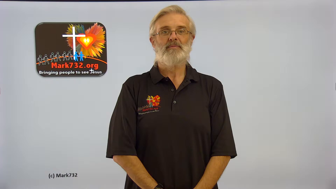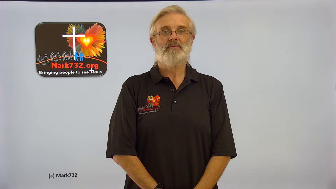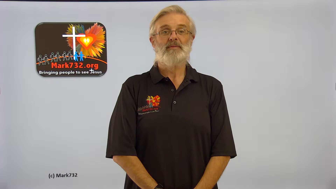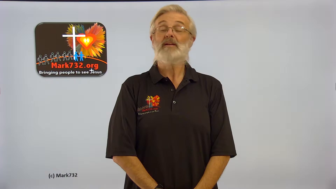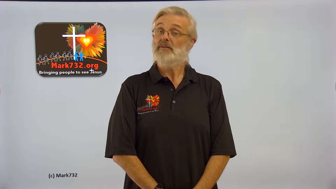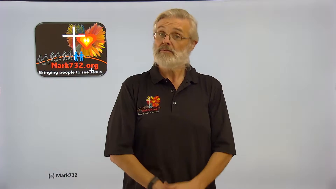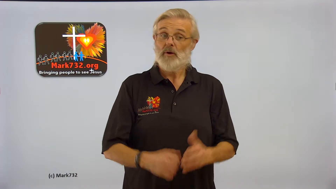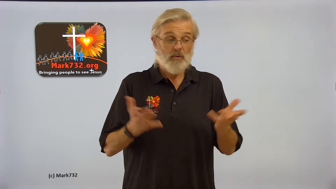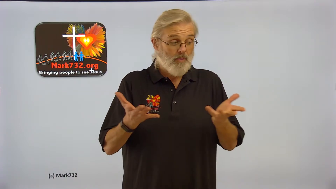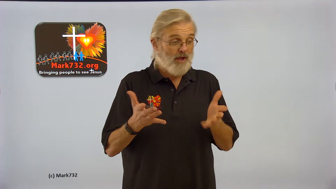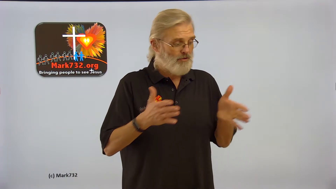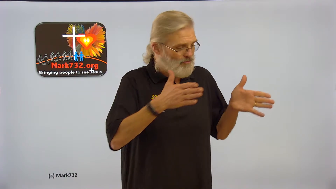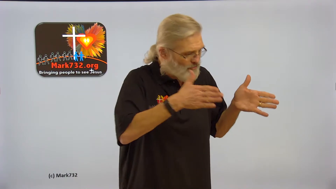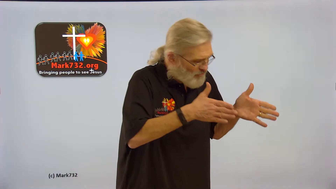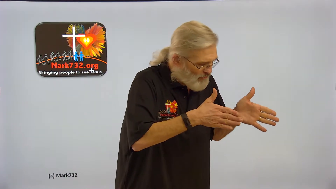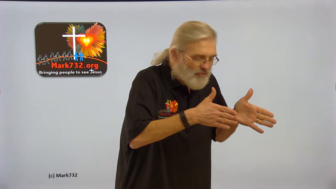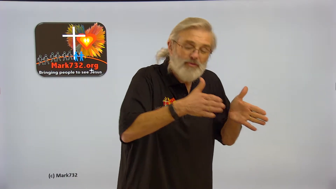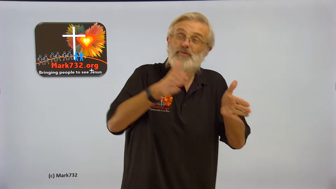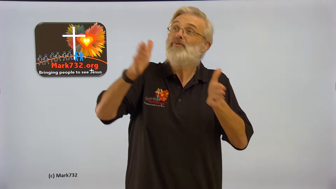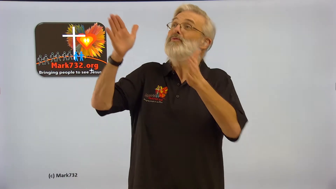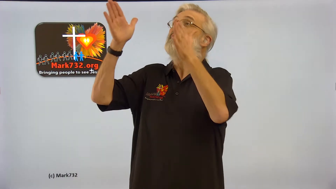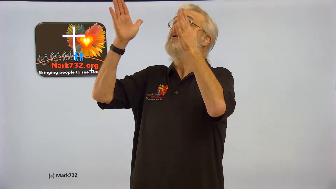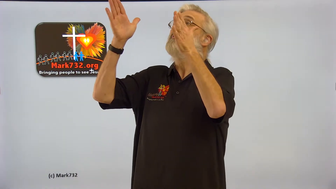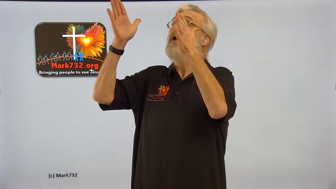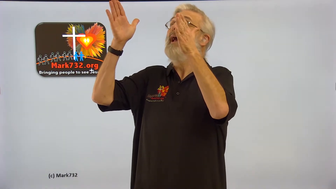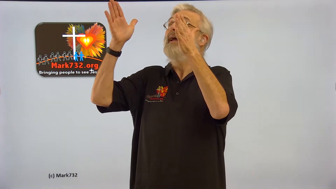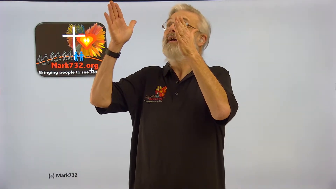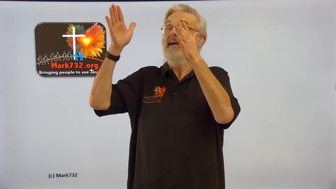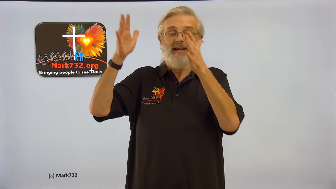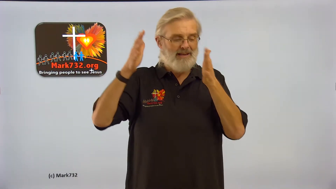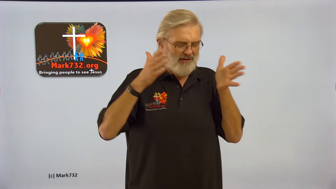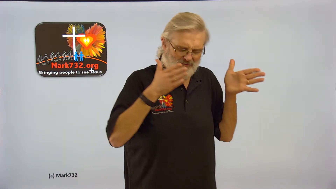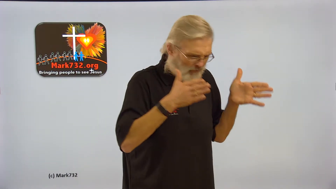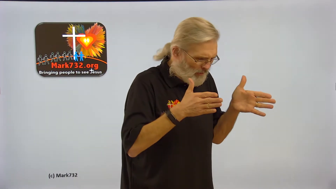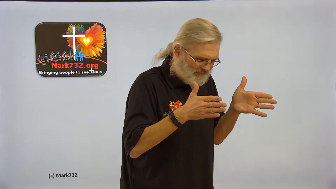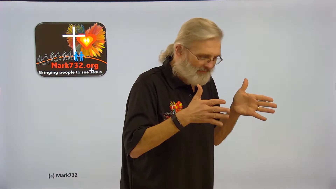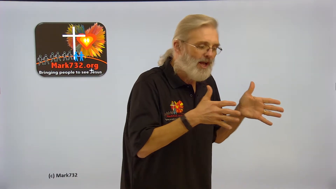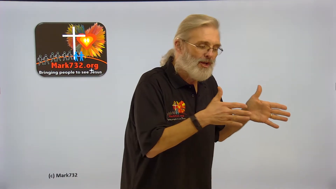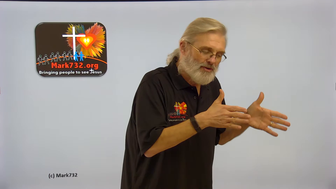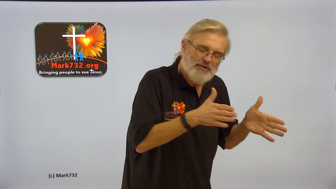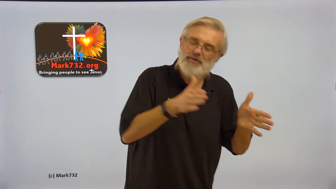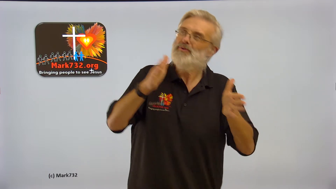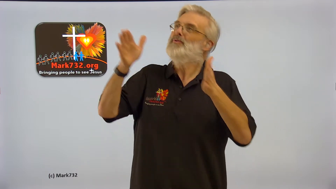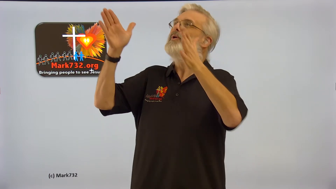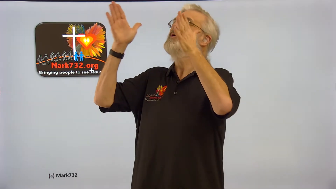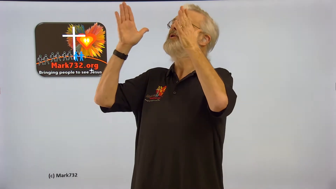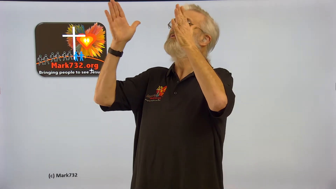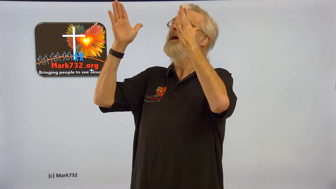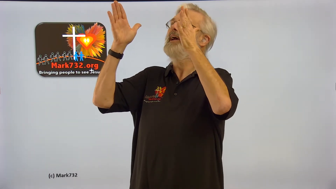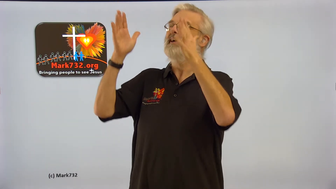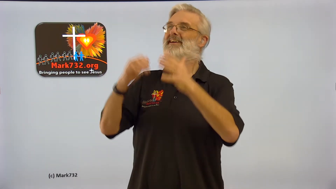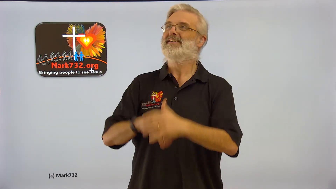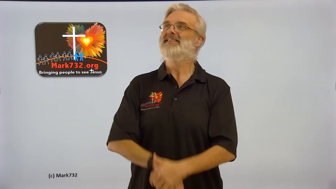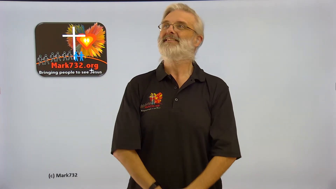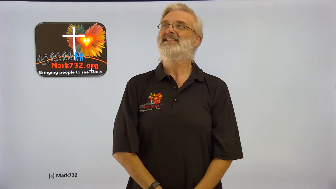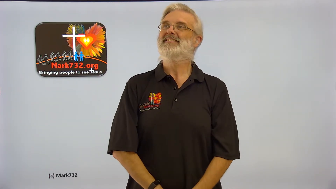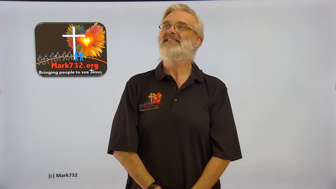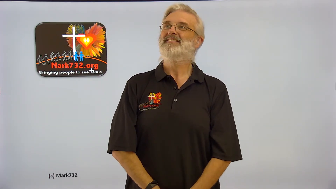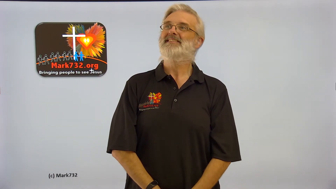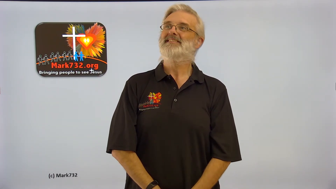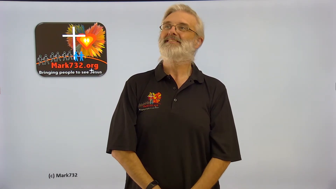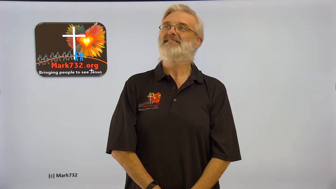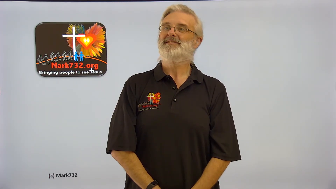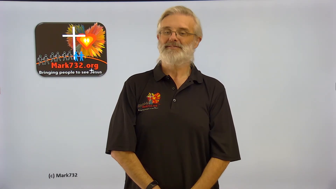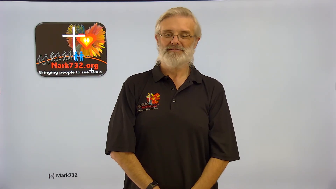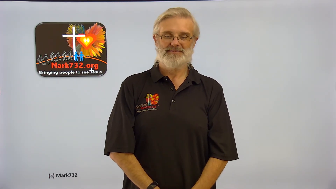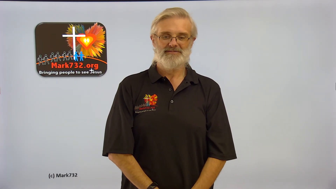trun away